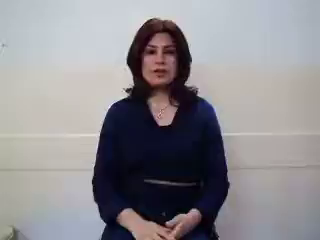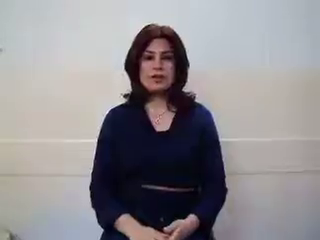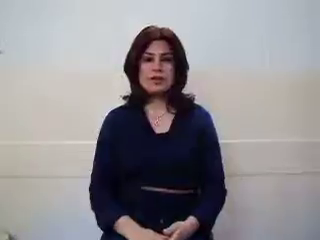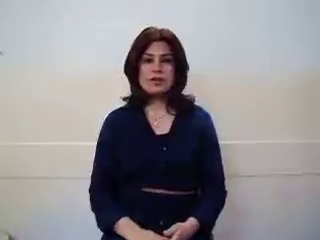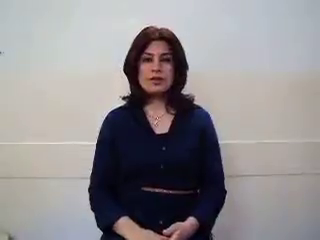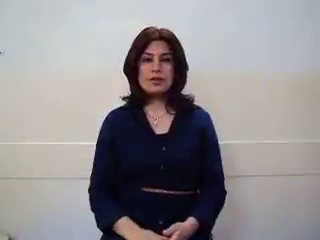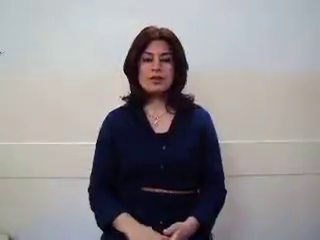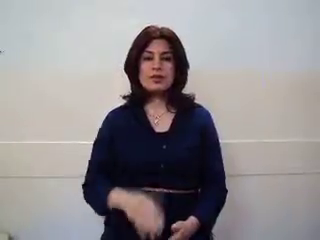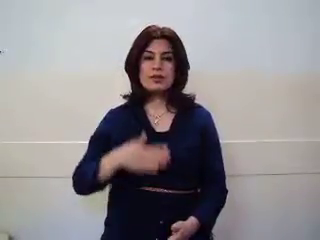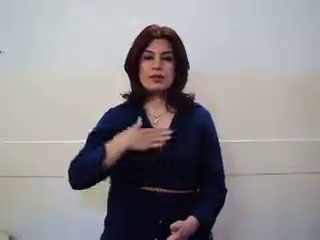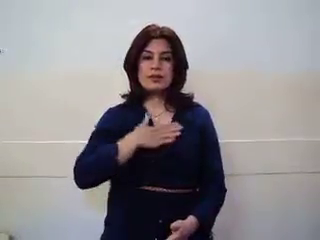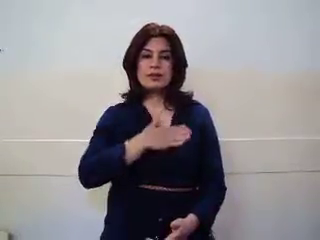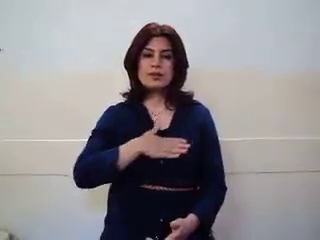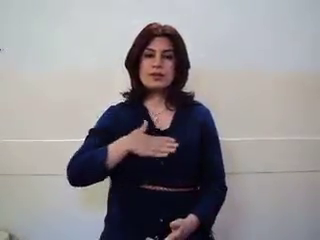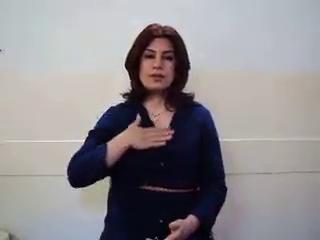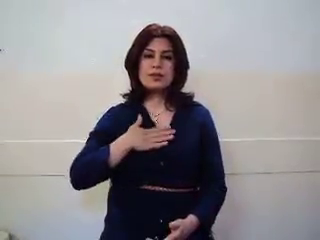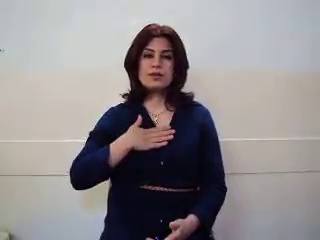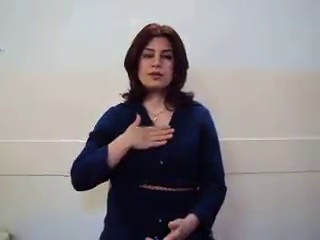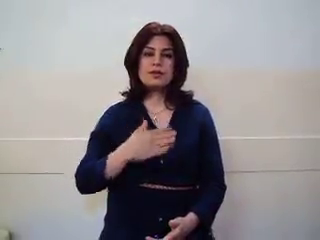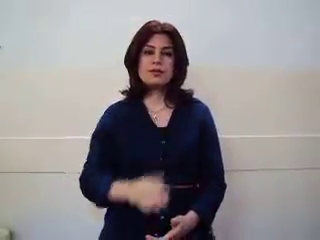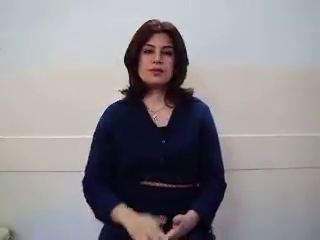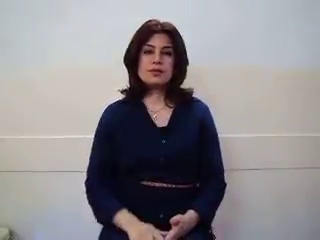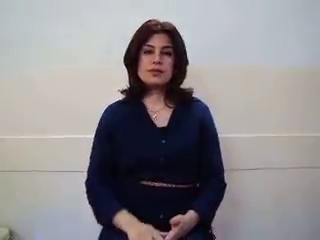chest